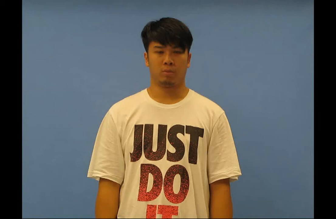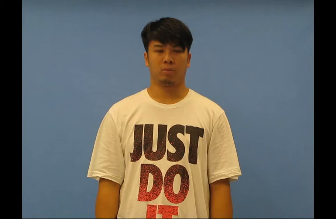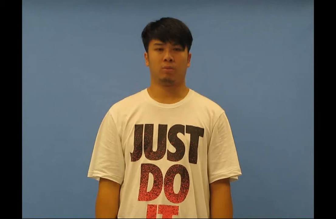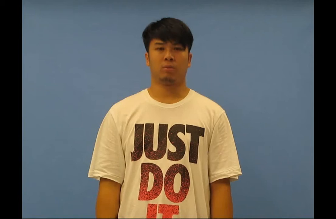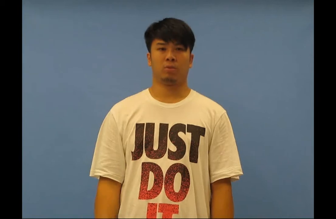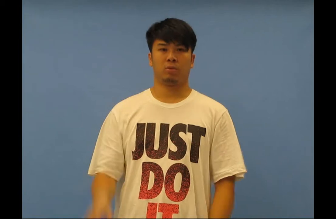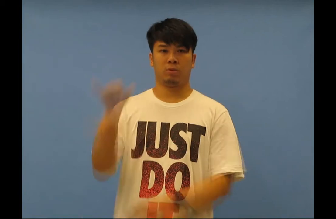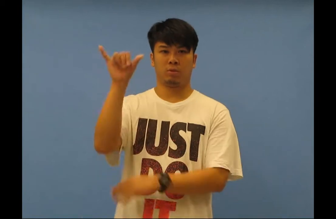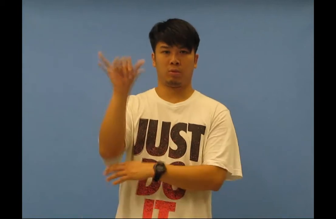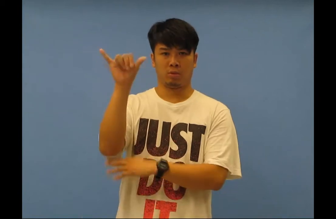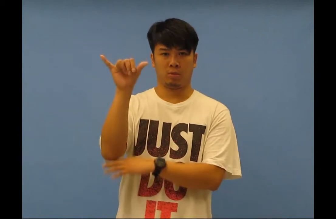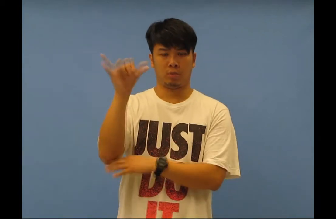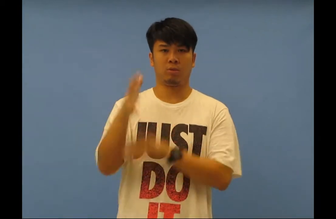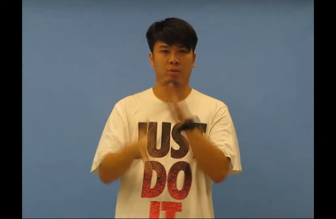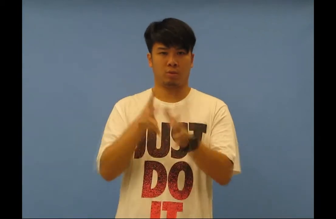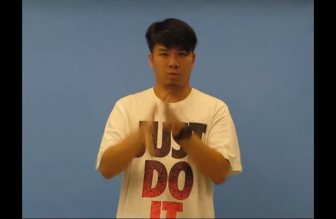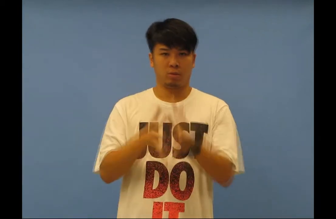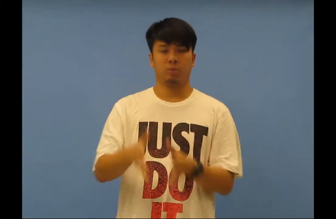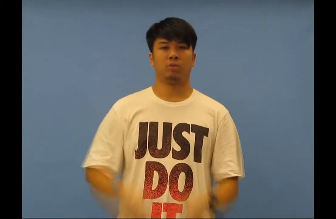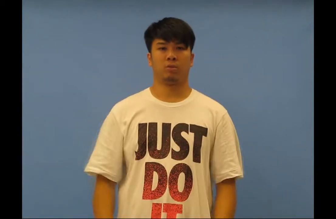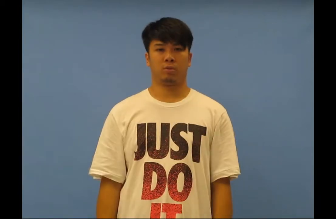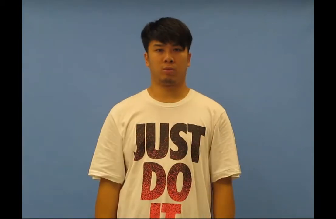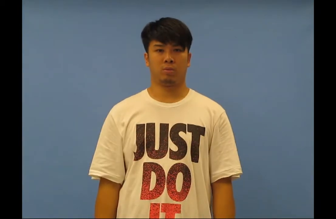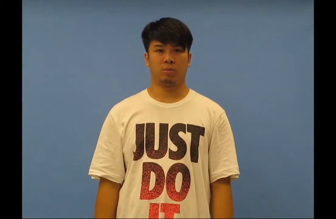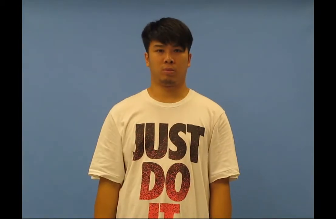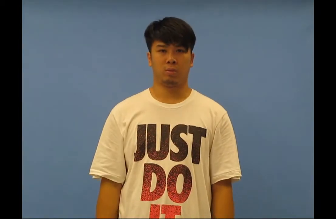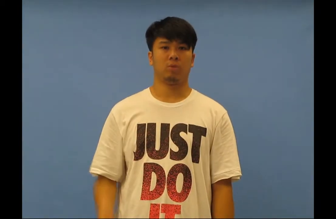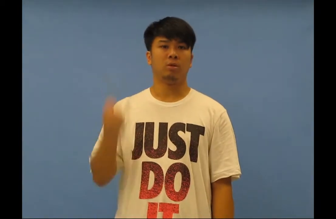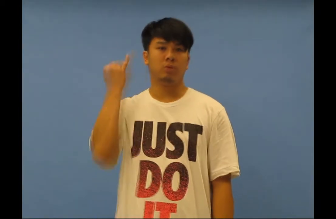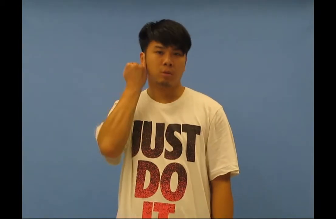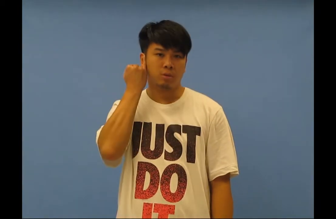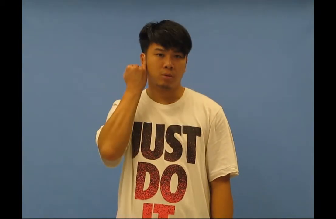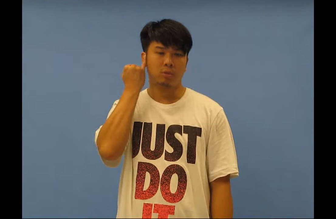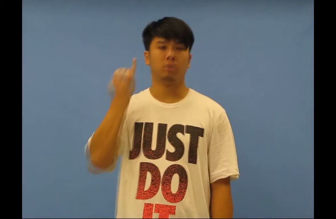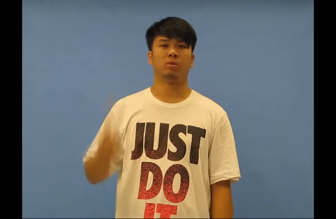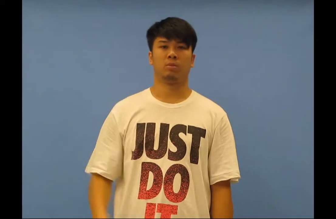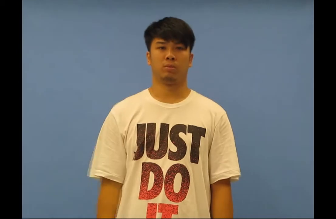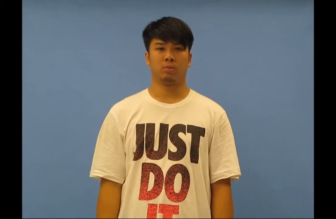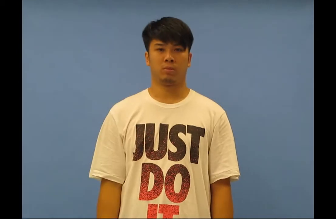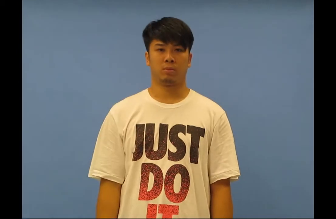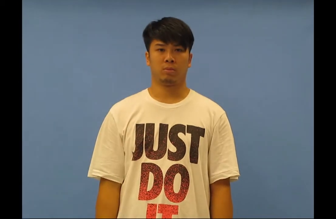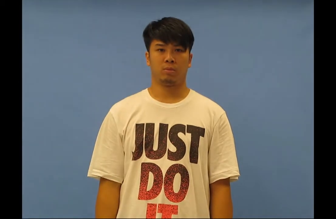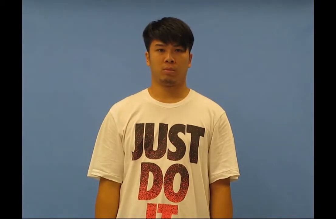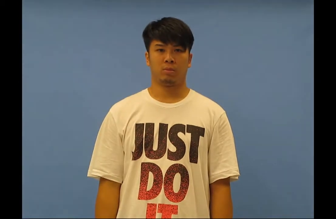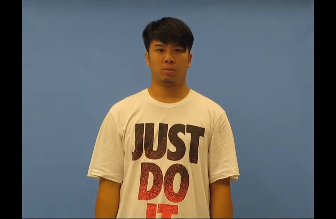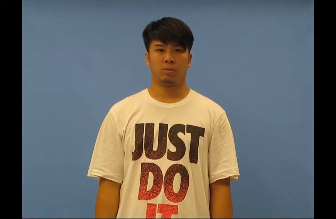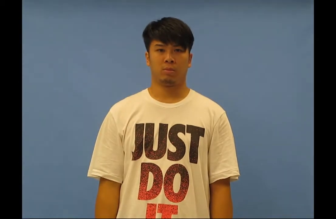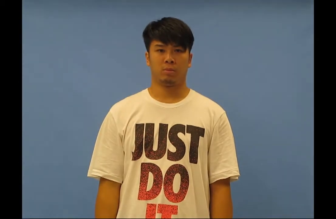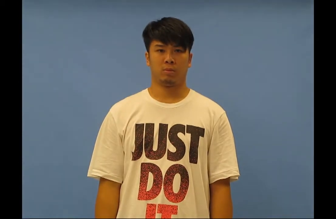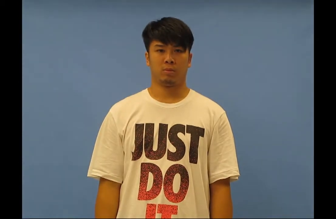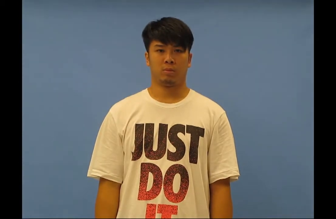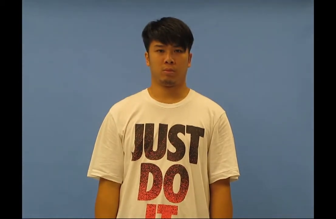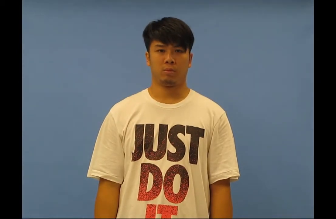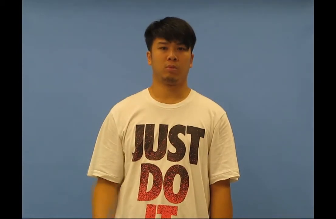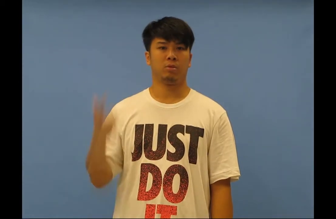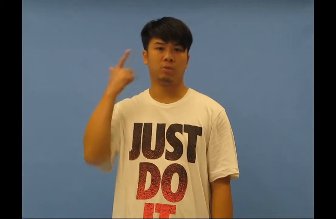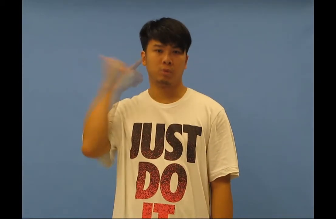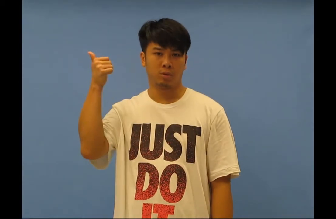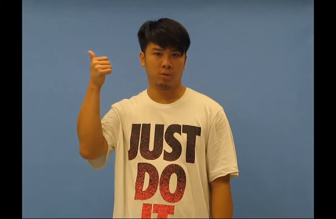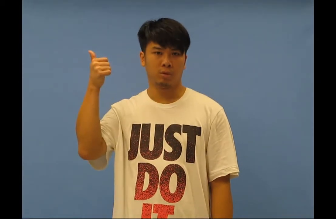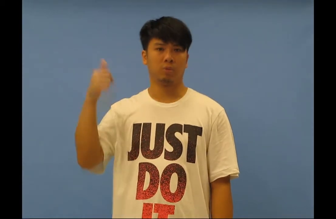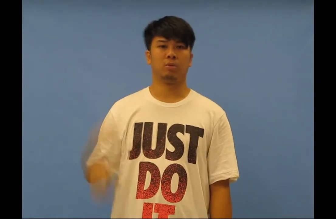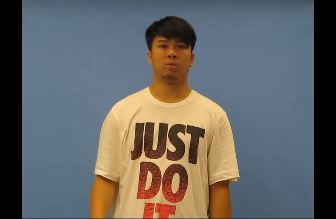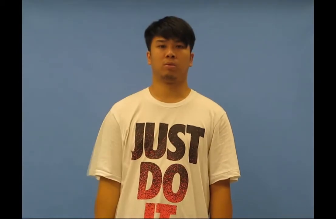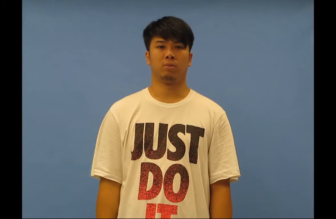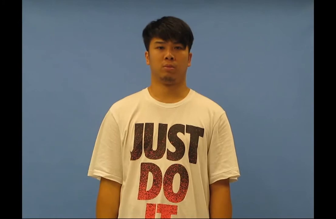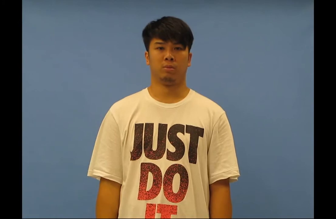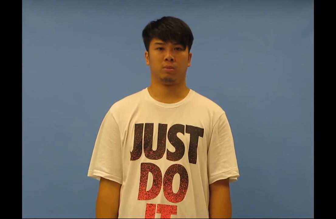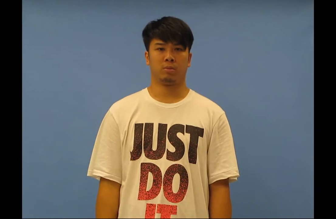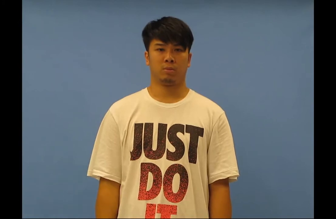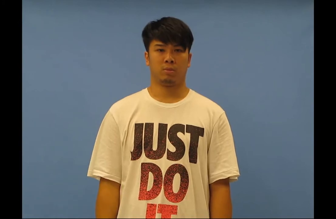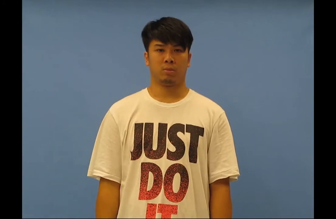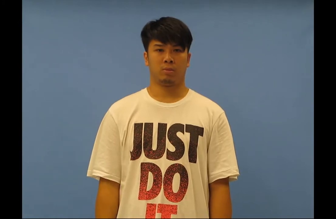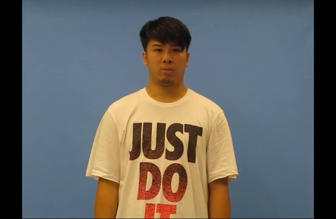Deaf&Hearing